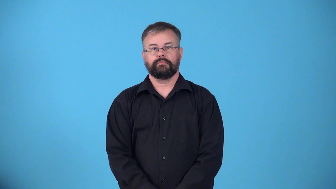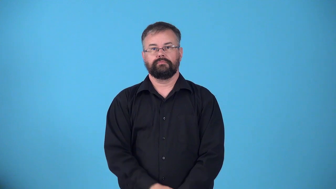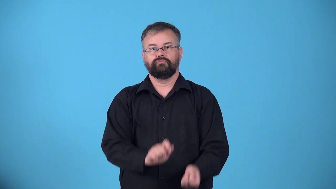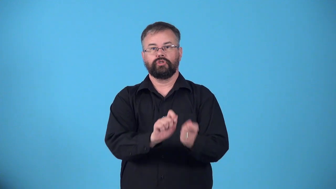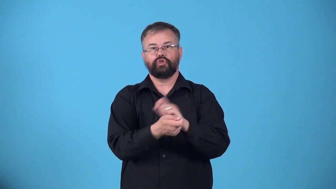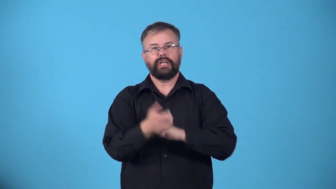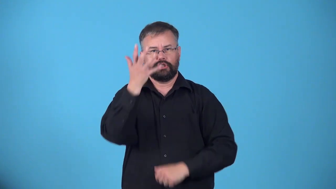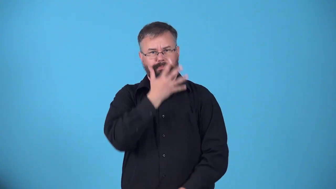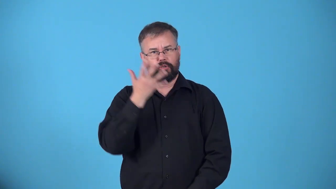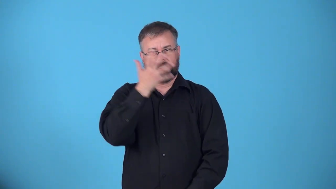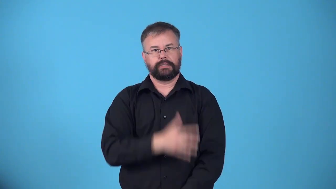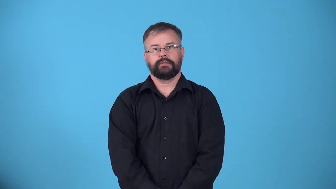make over-appearance